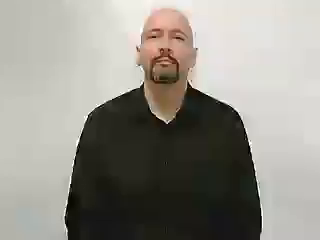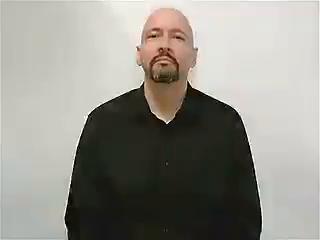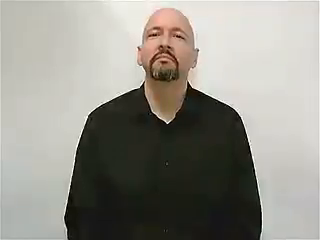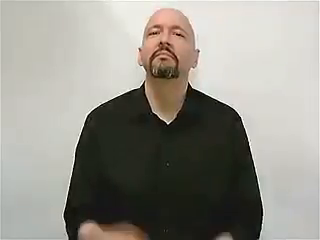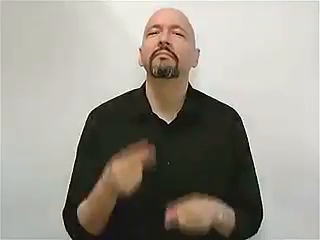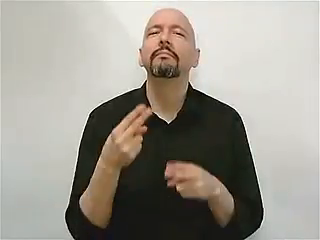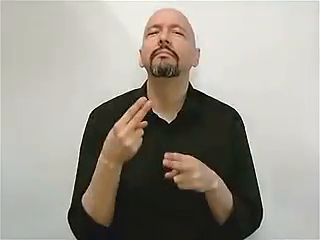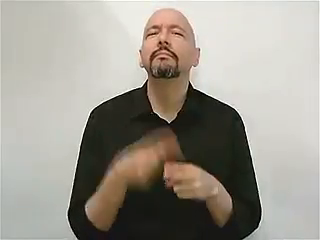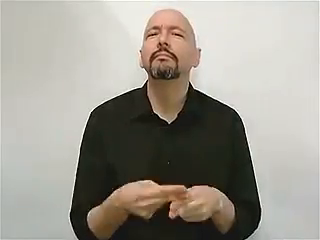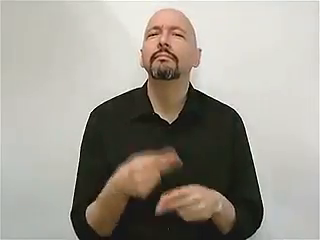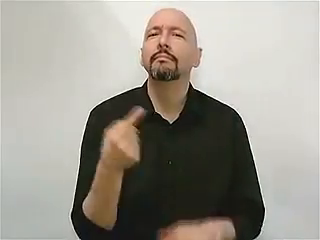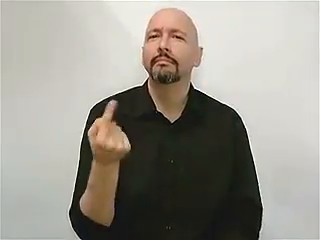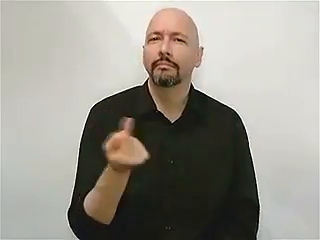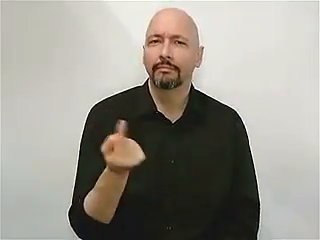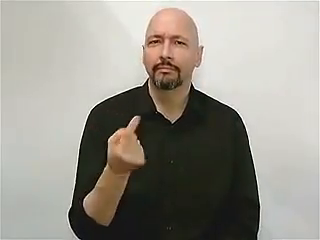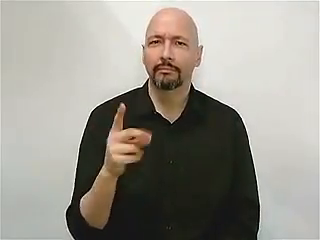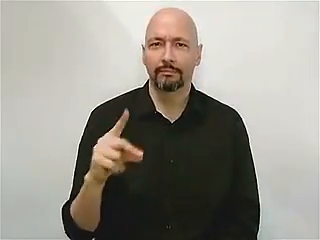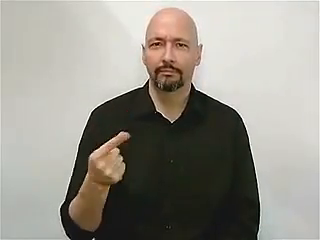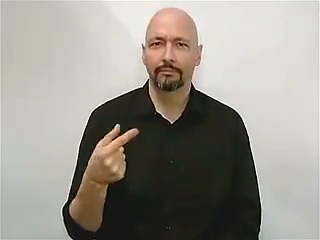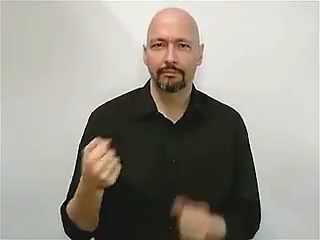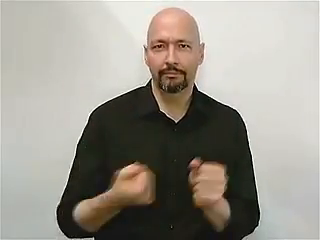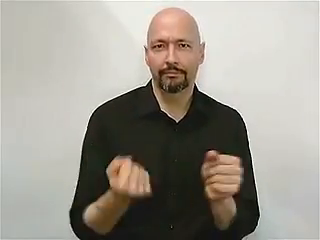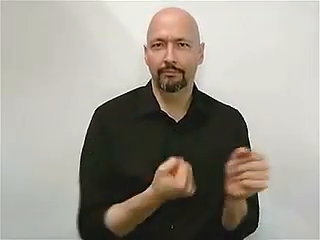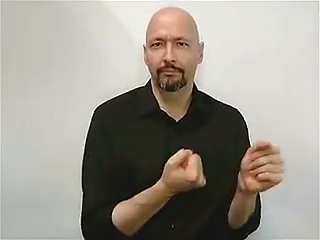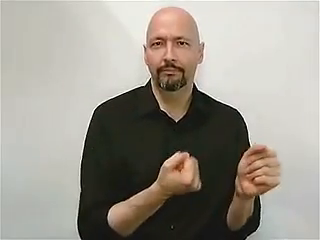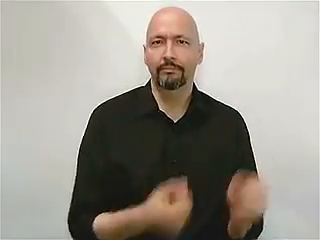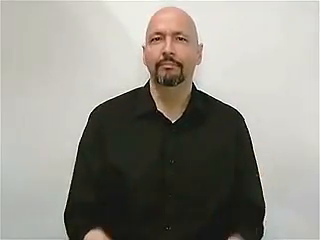name something dog chase